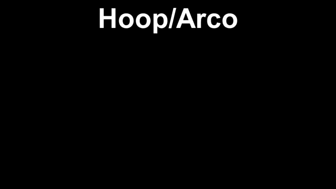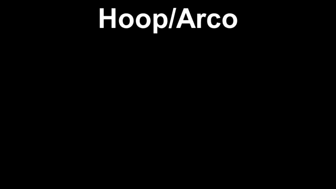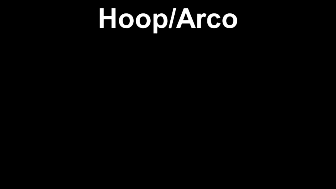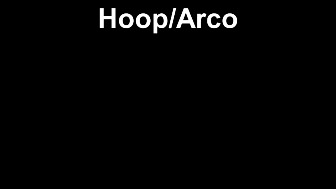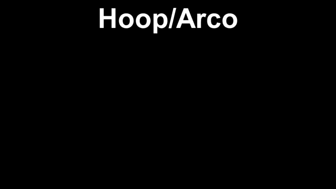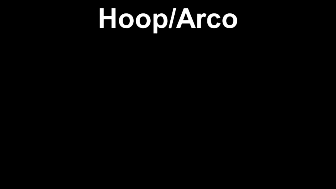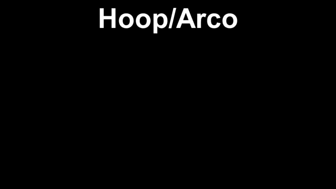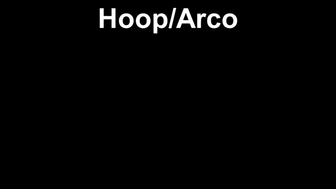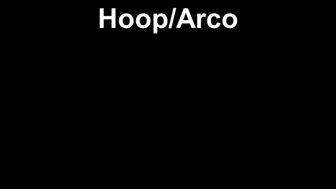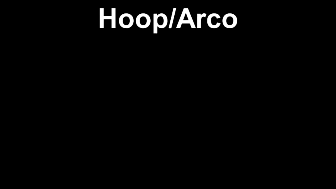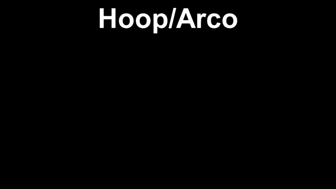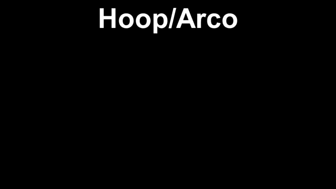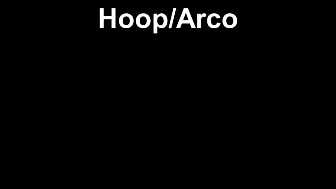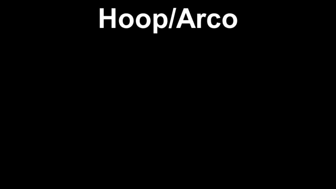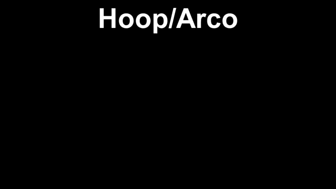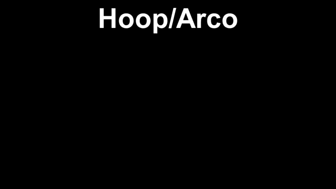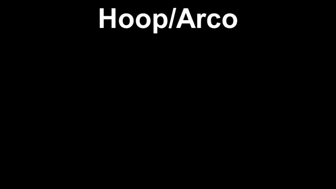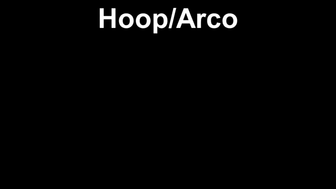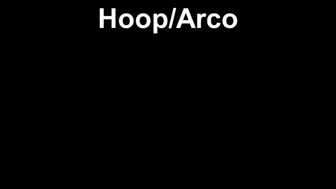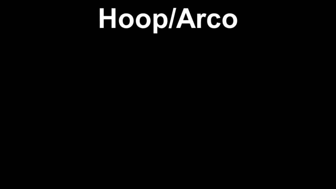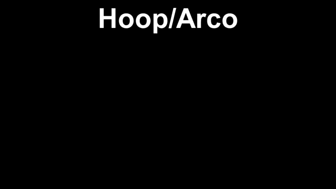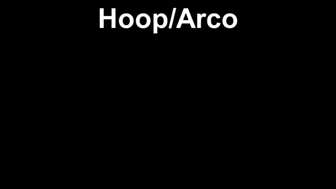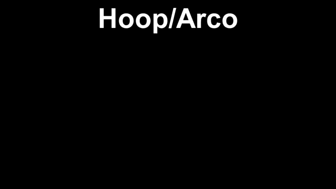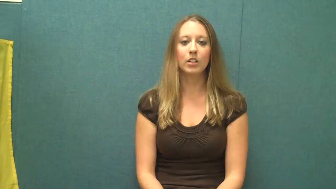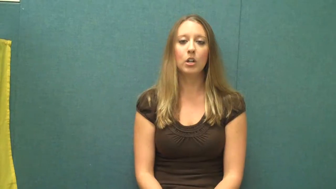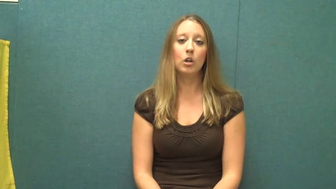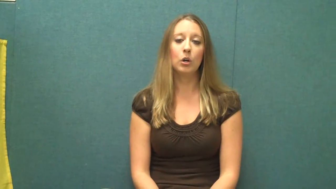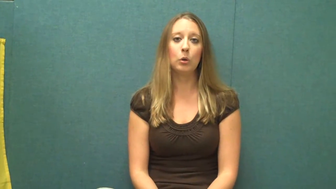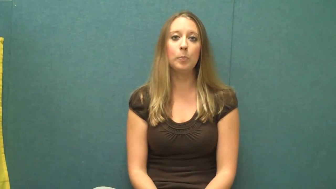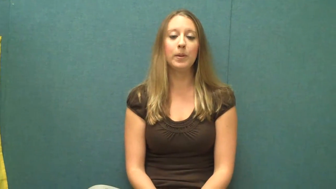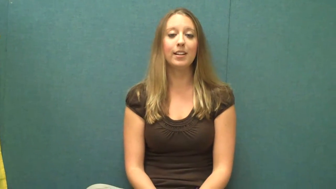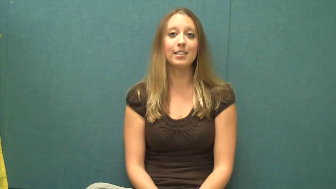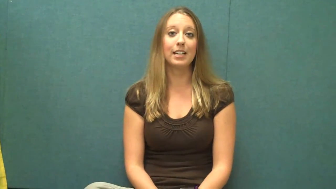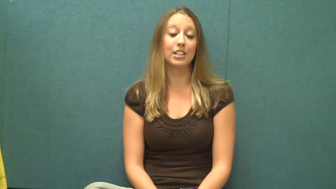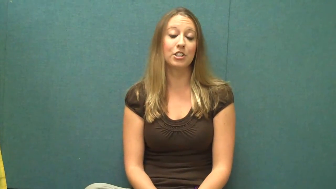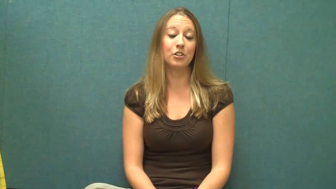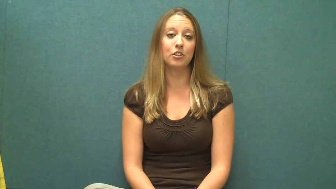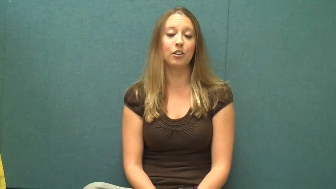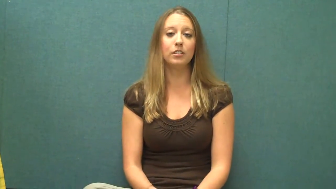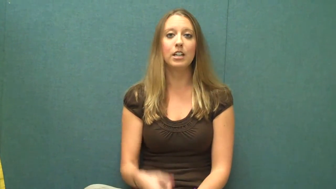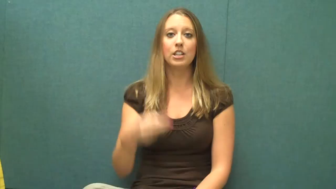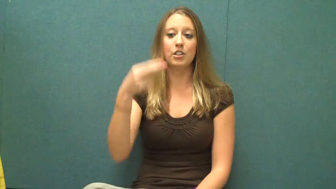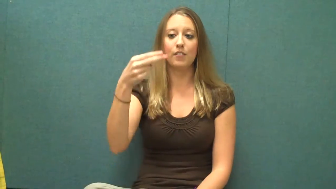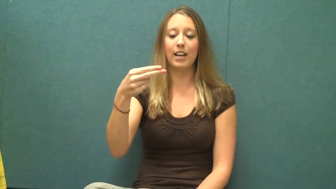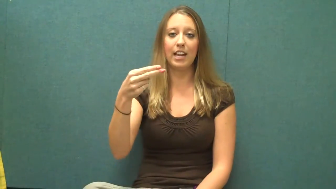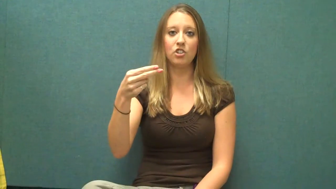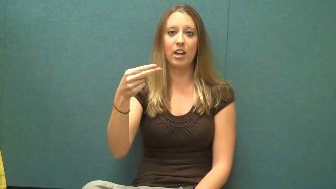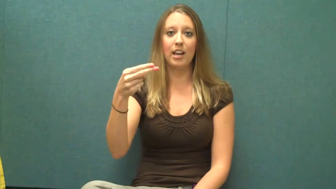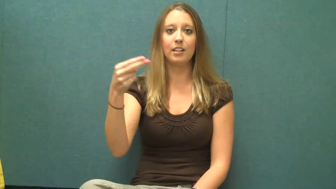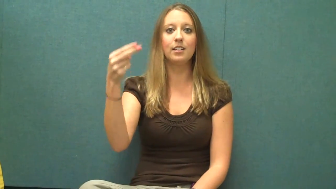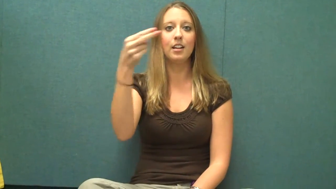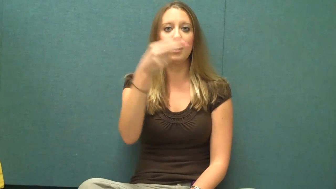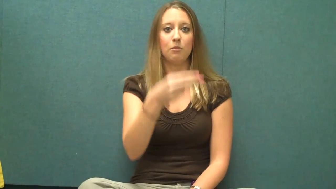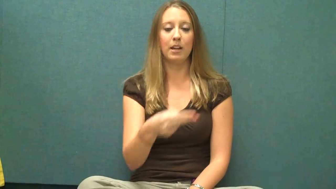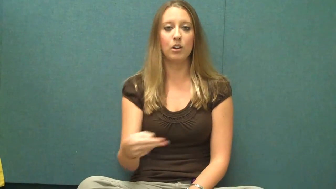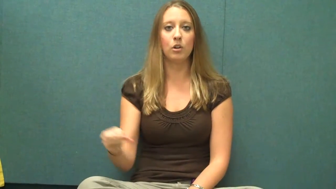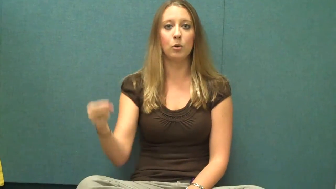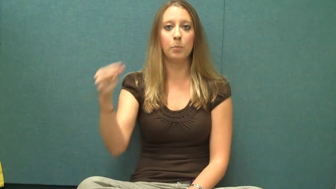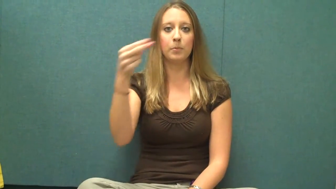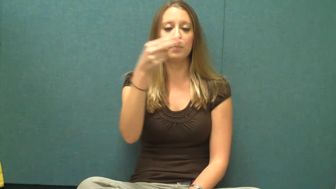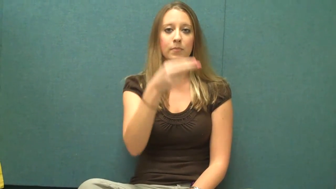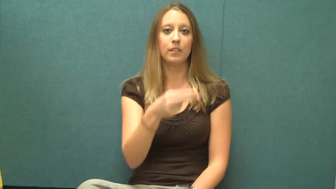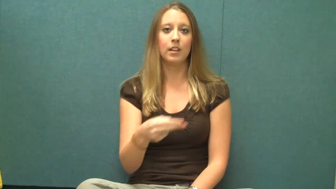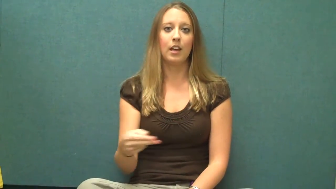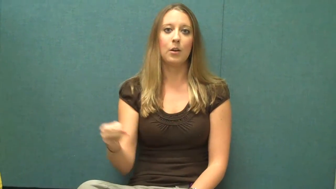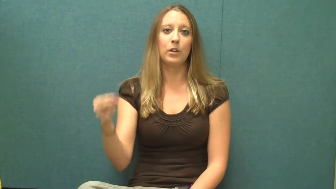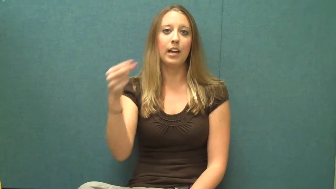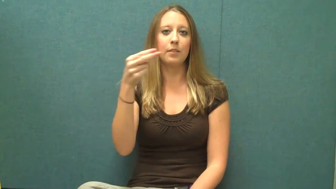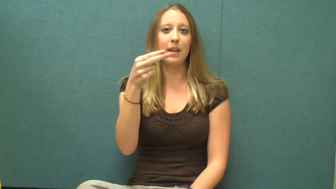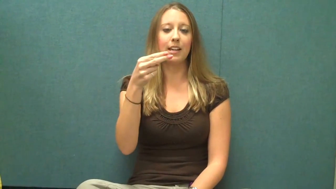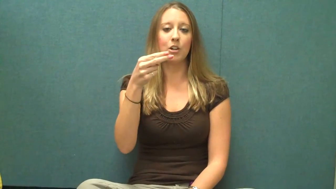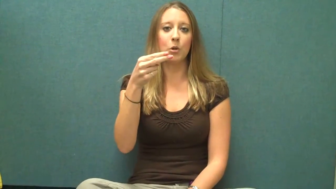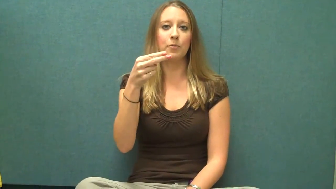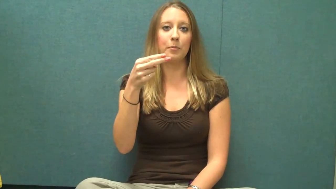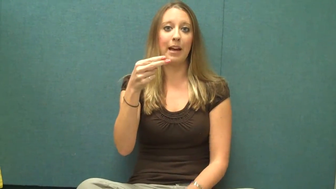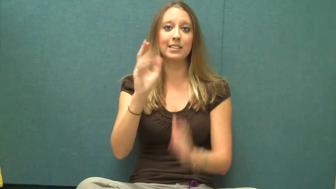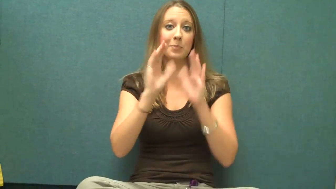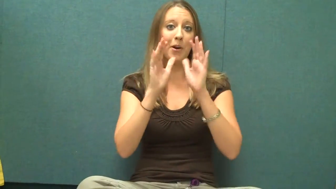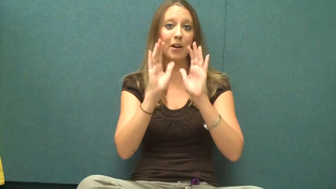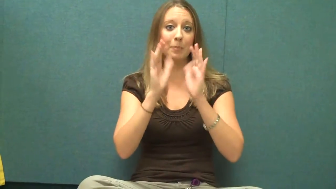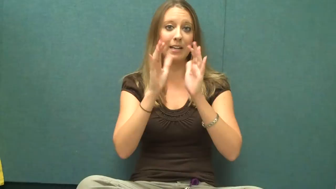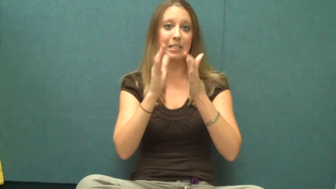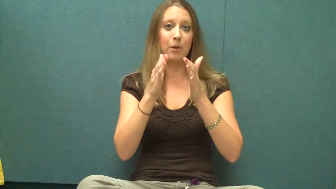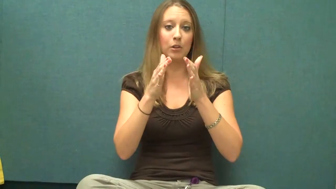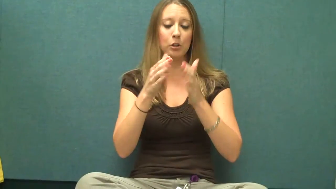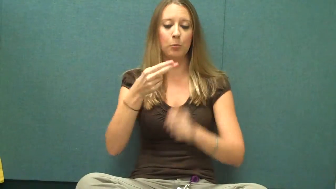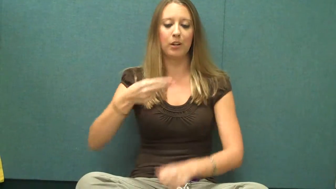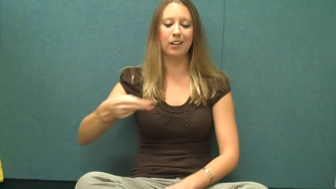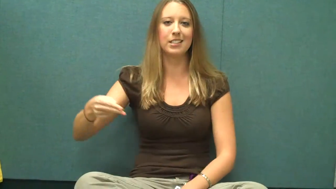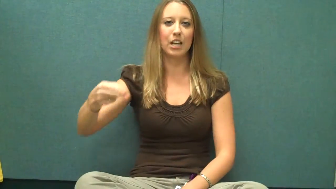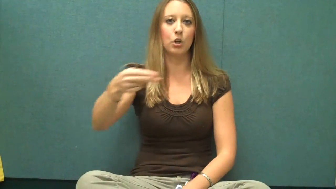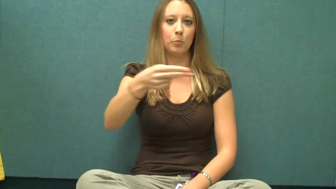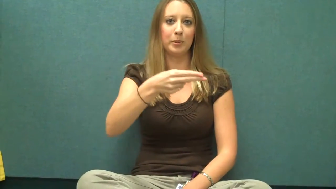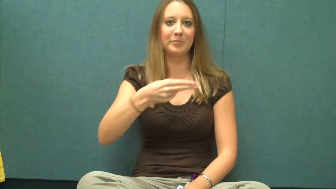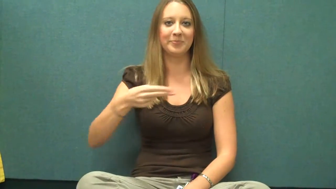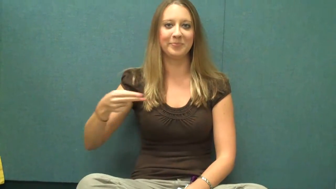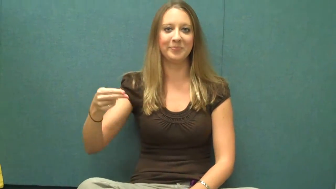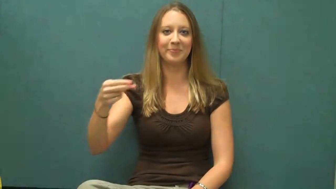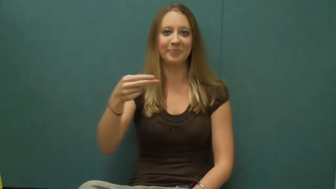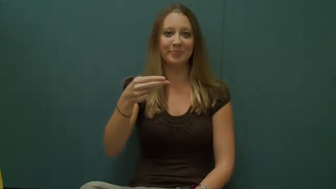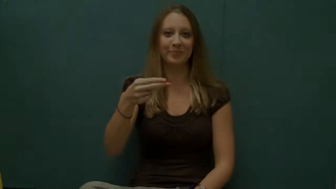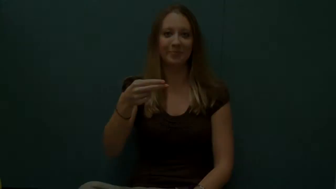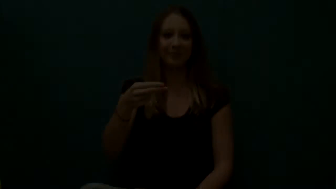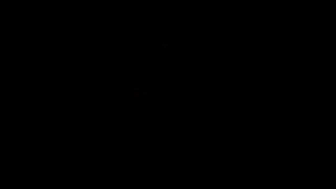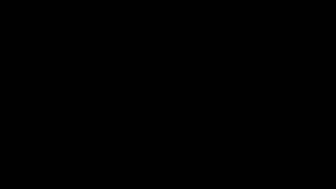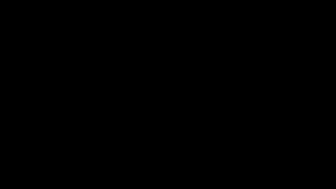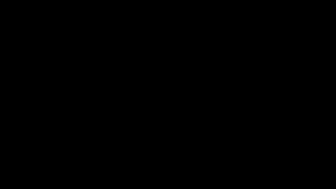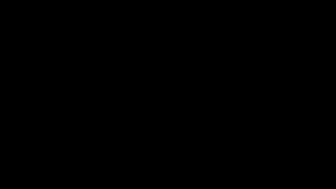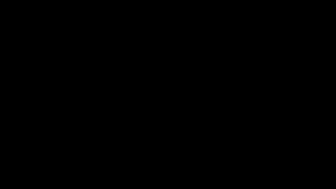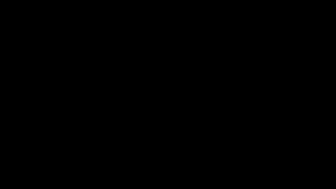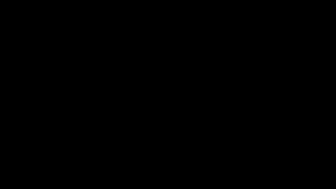Hoop